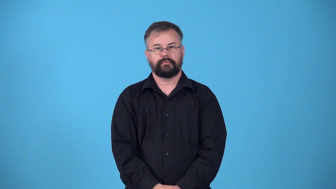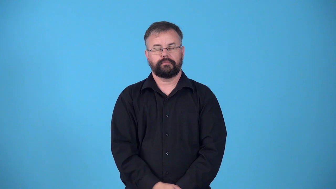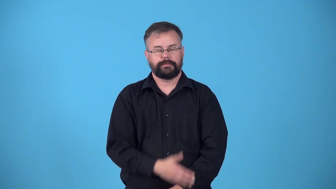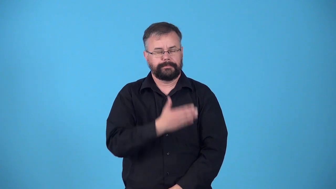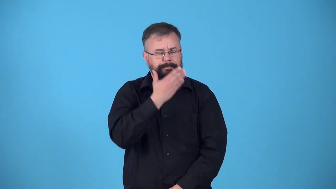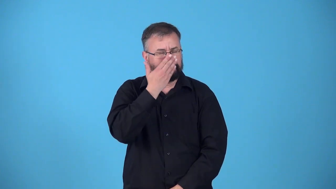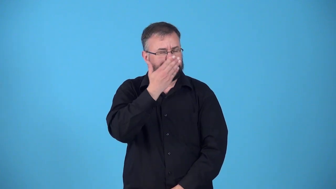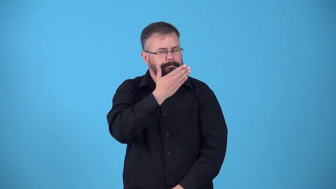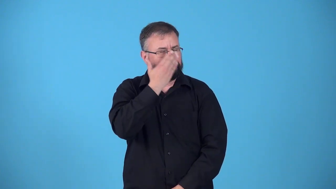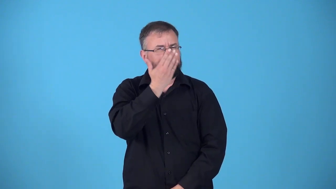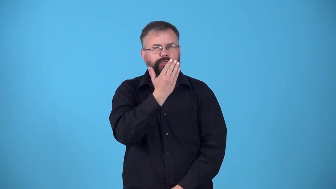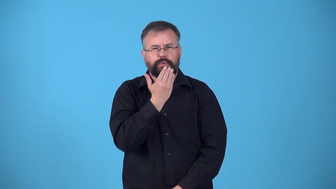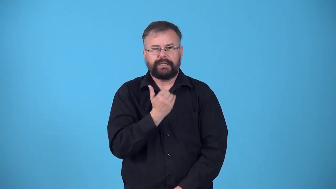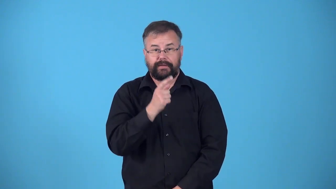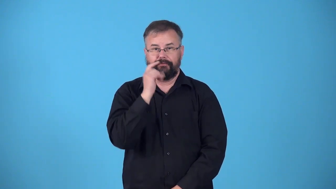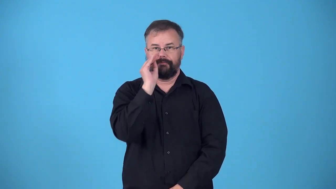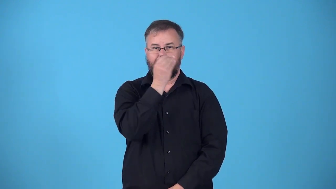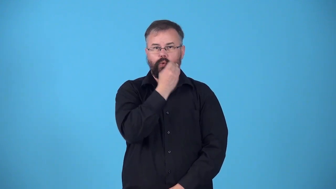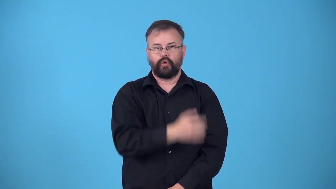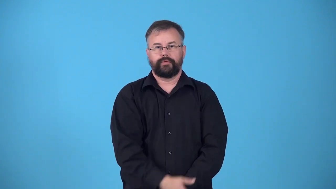perfume-flower scent